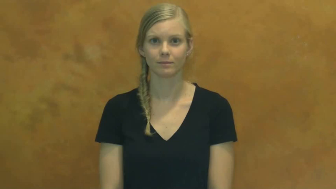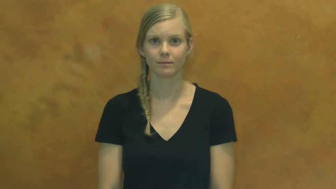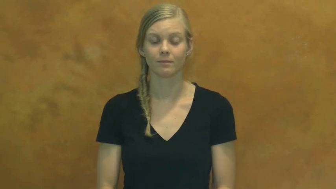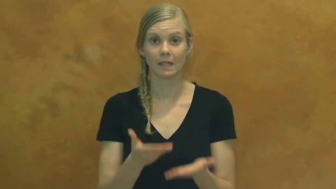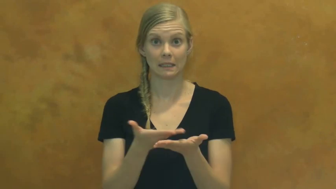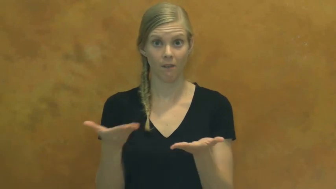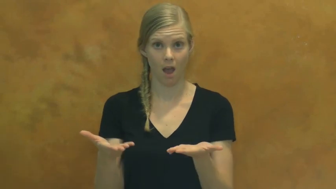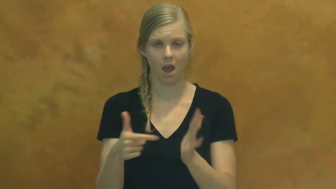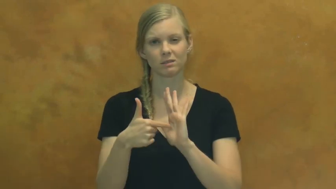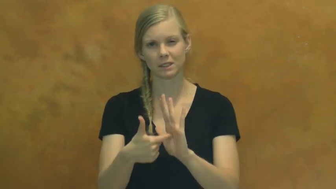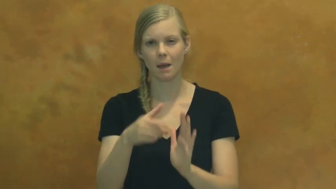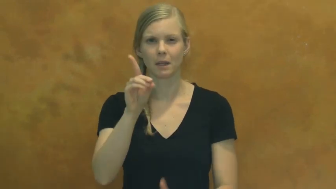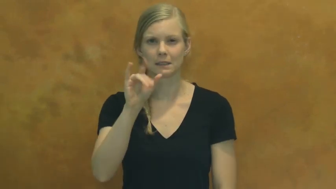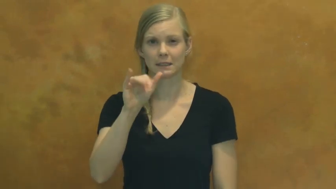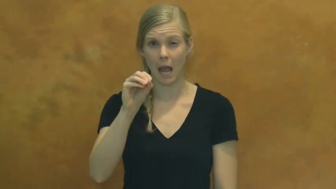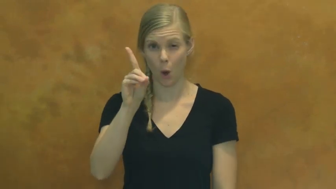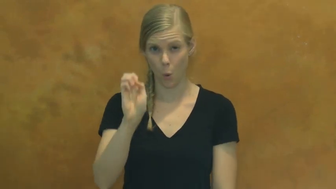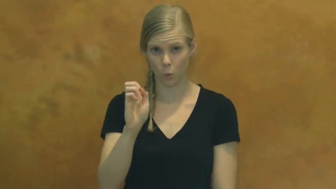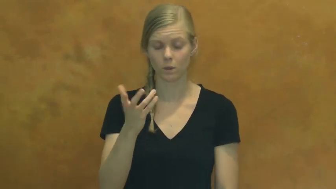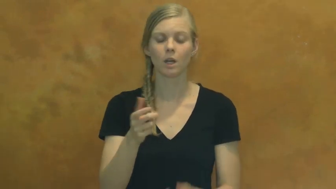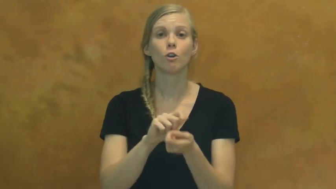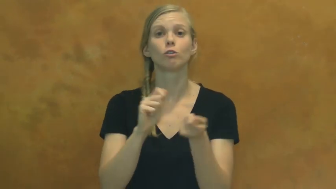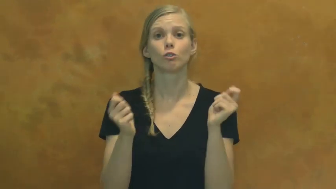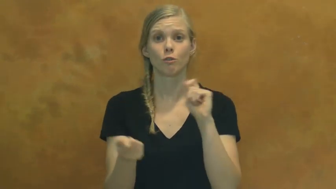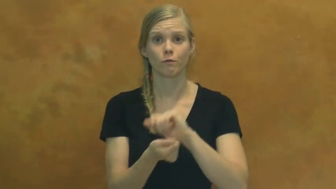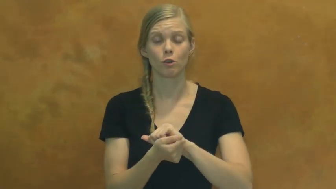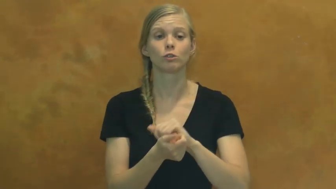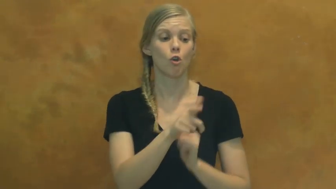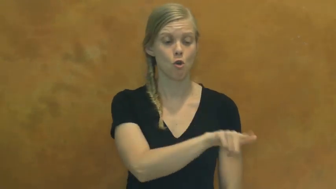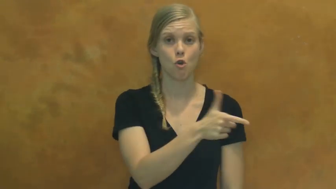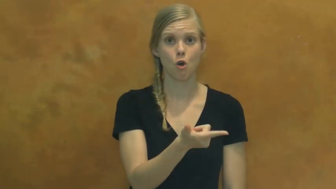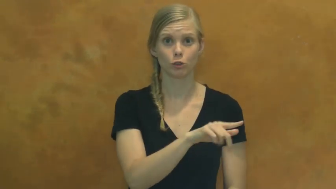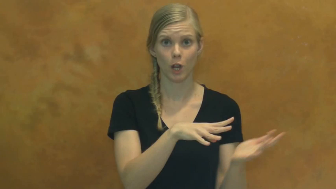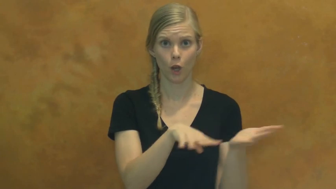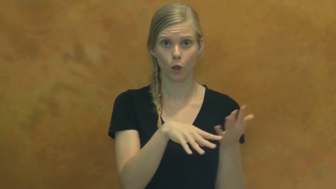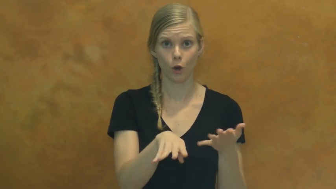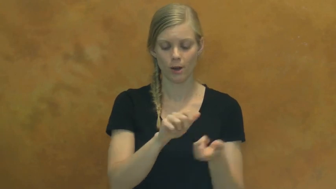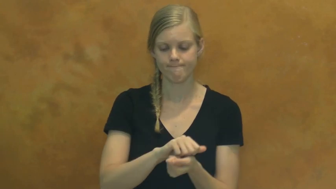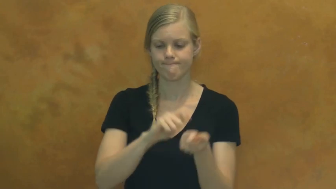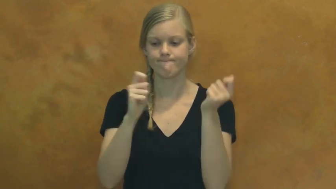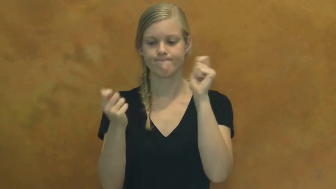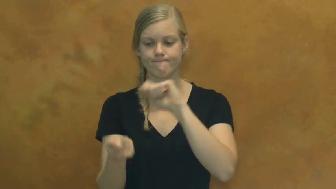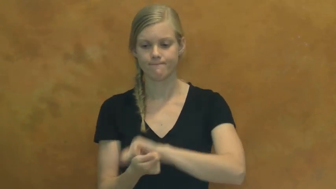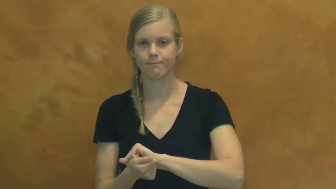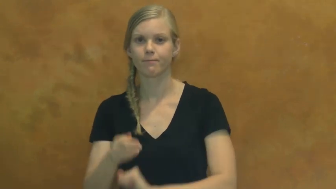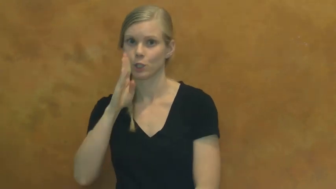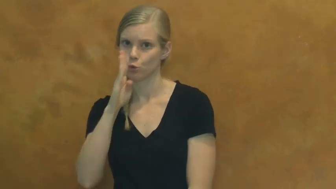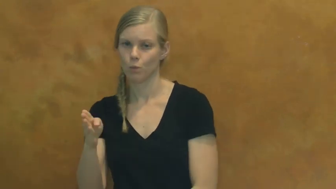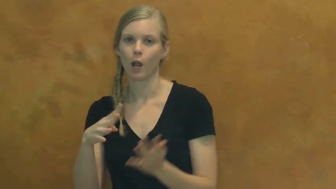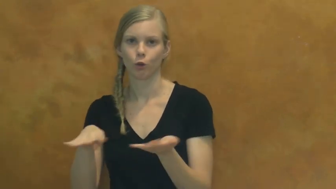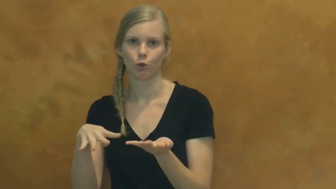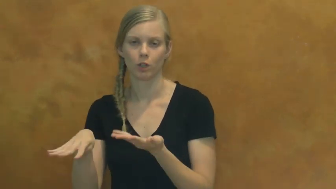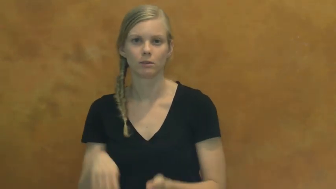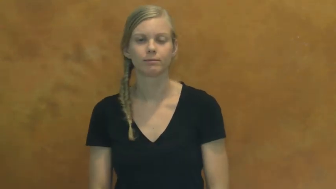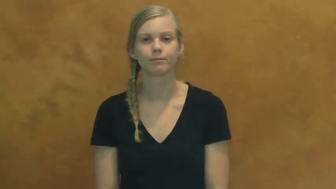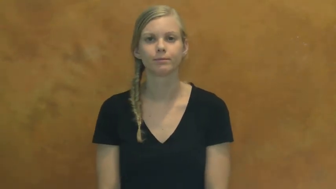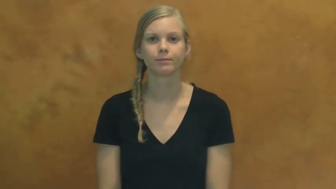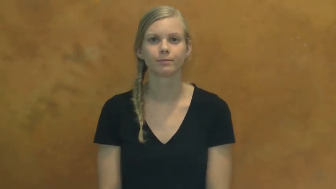rectifier circuit